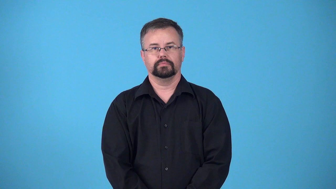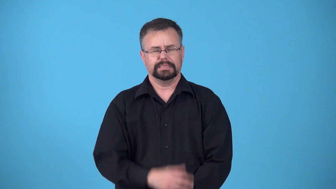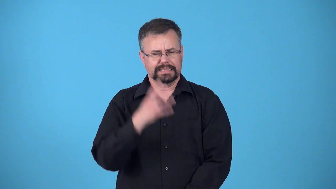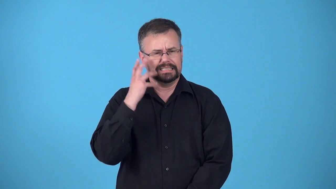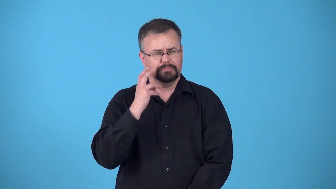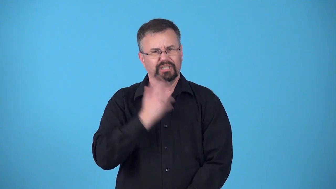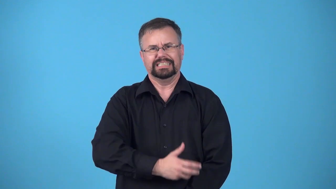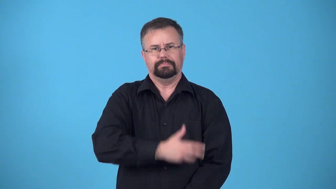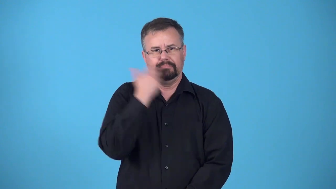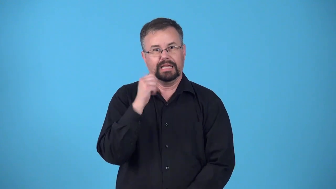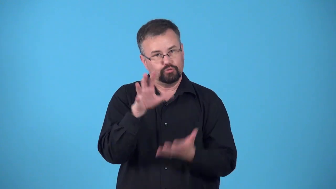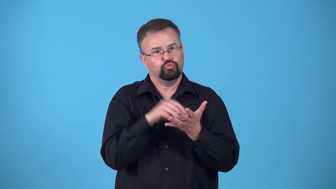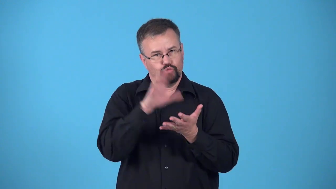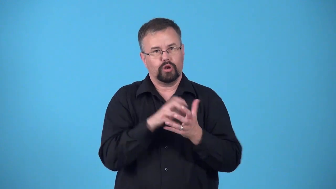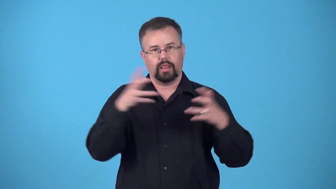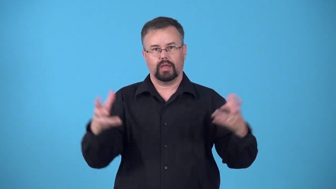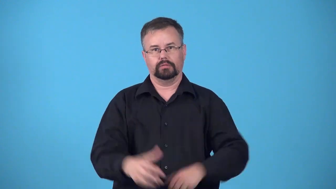who has eaten of the pot knows the taste of the broth